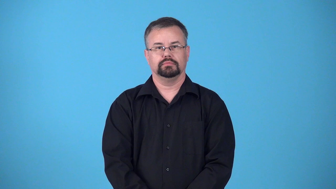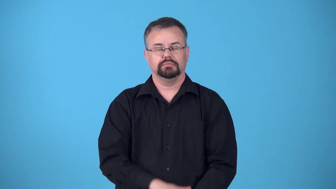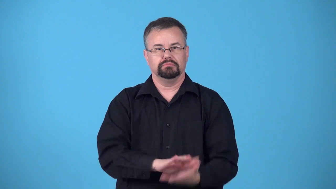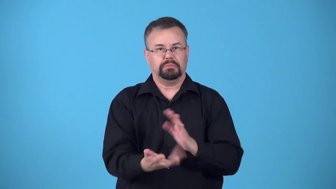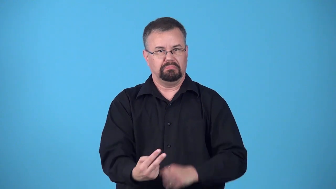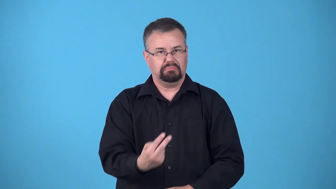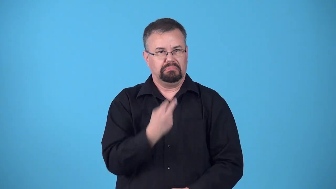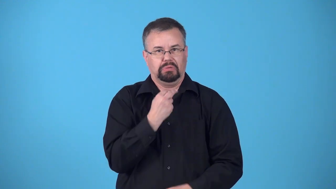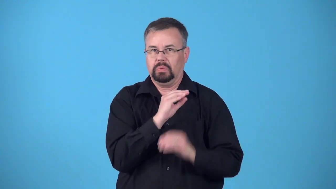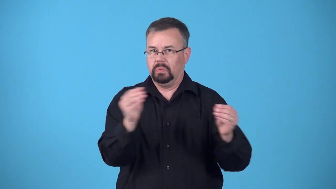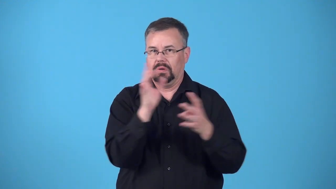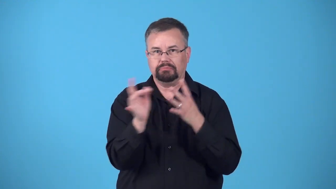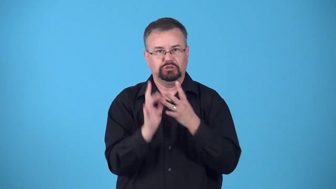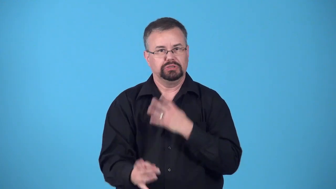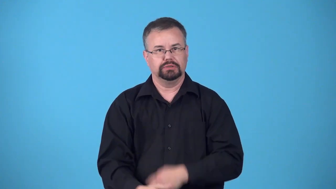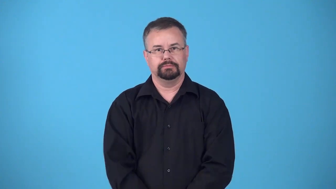paint yourself into a corner